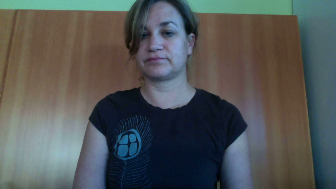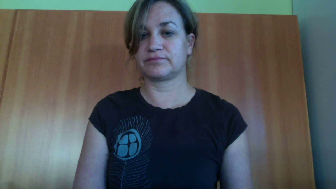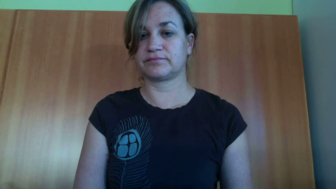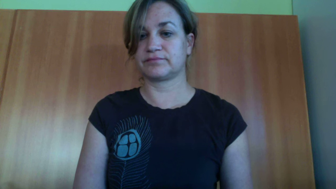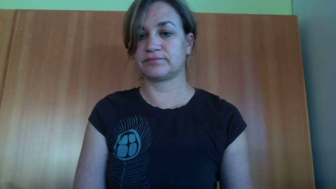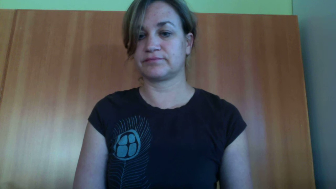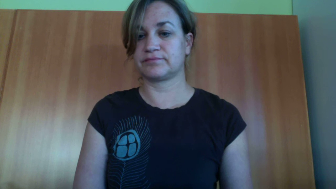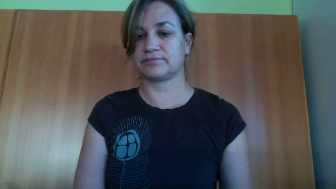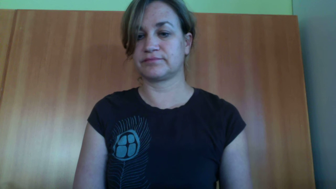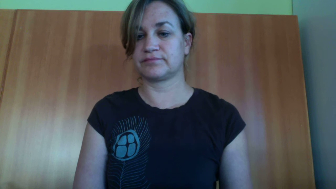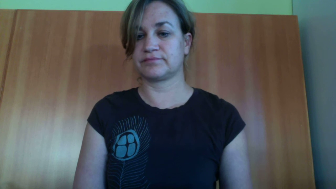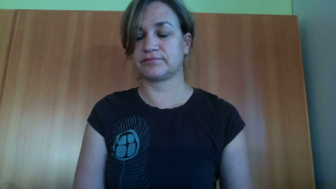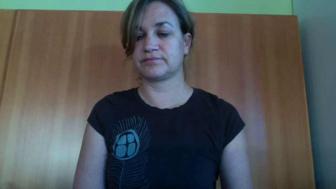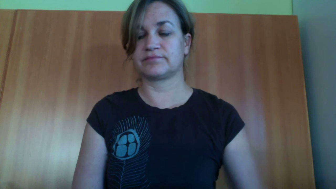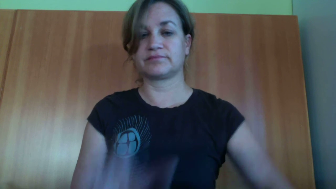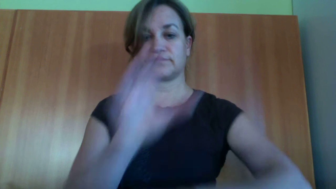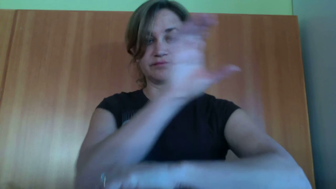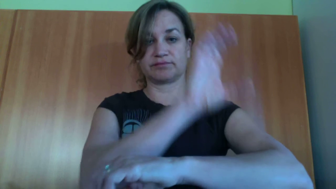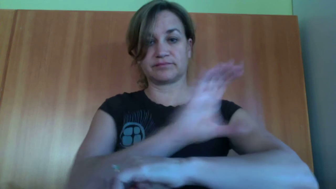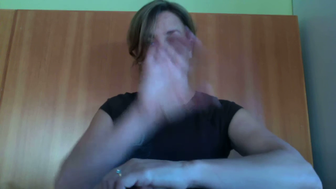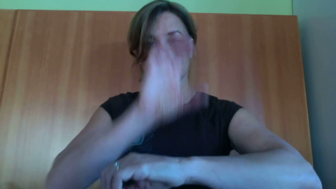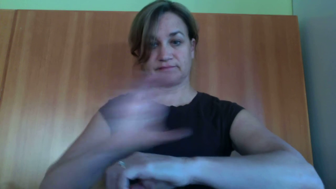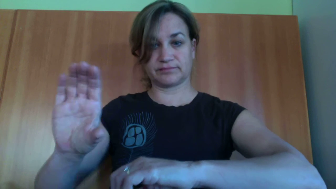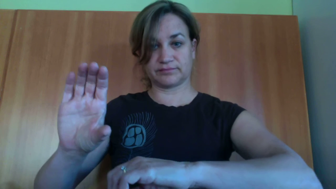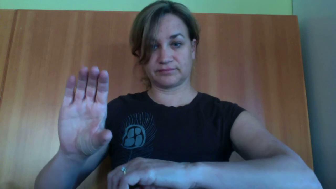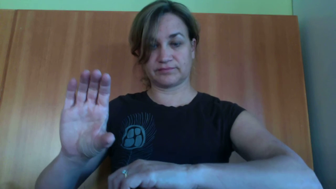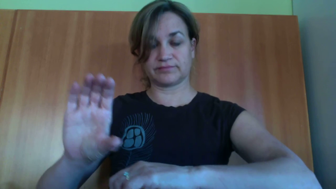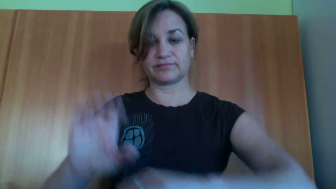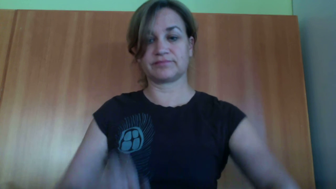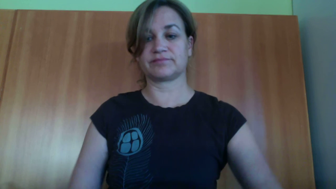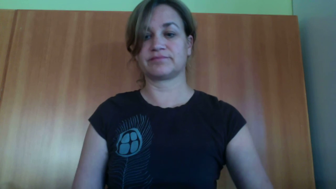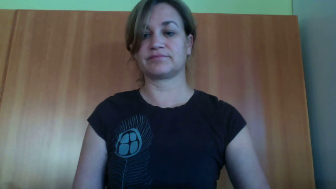COMPUTER